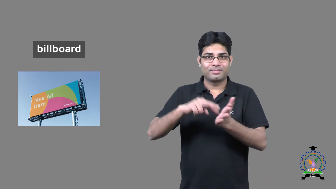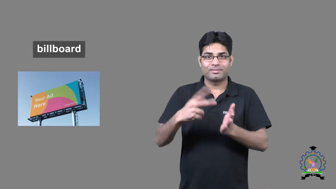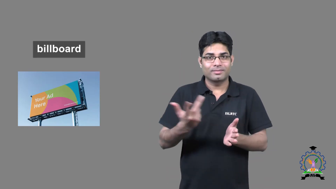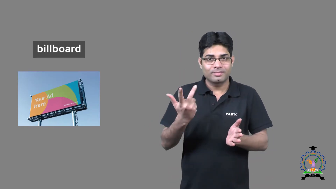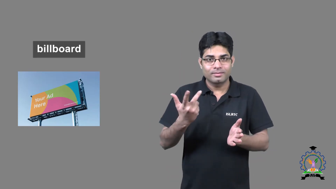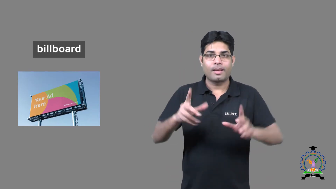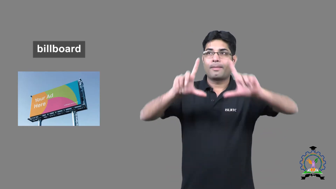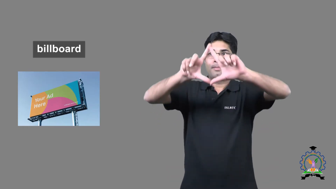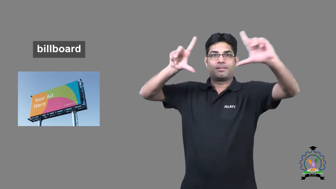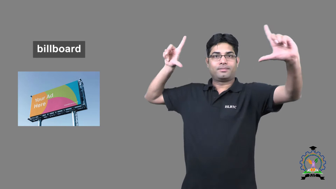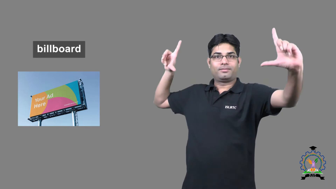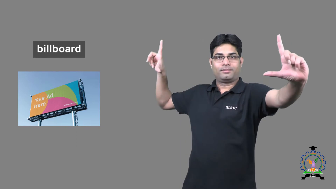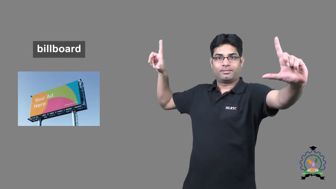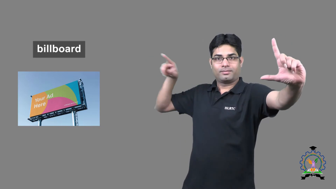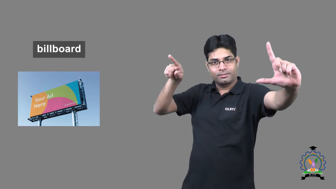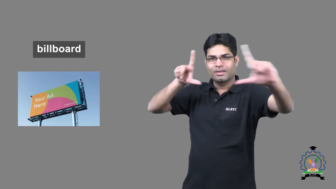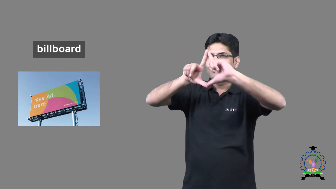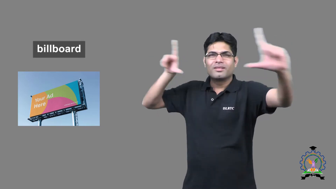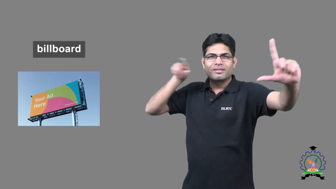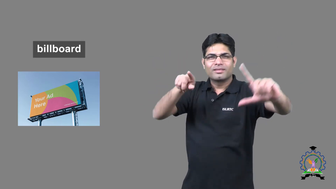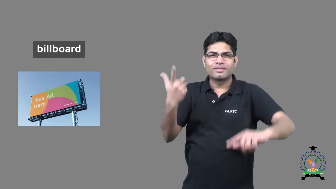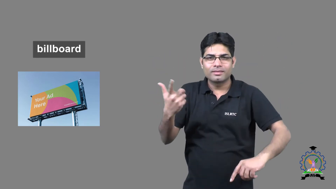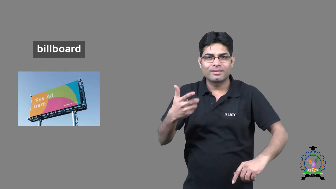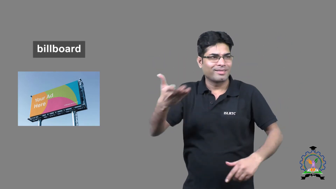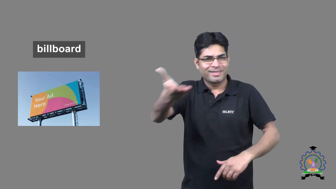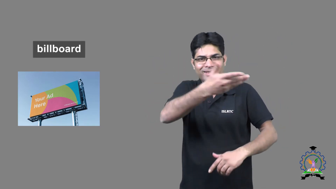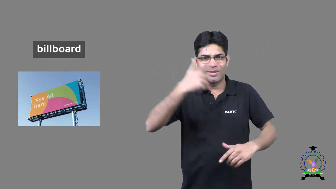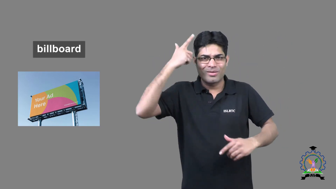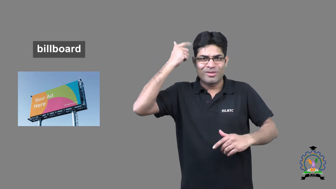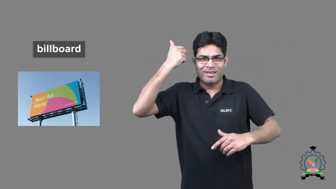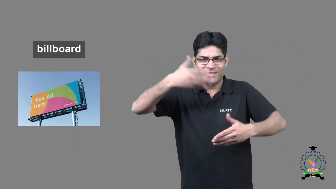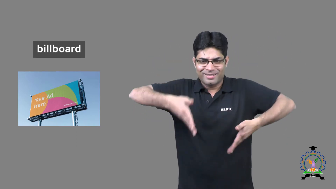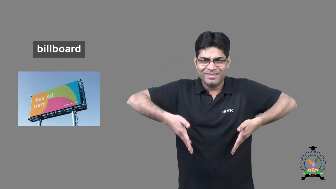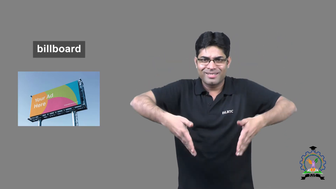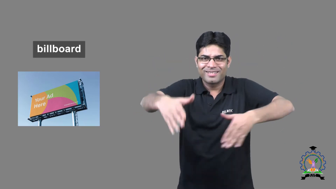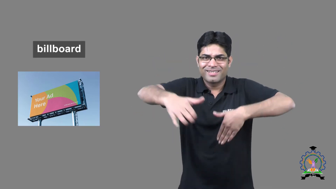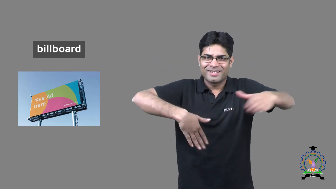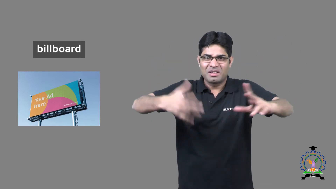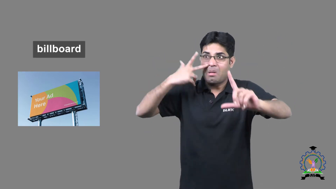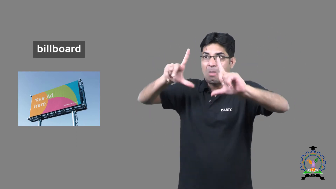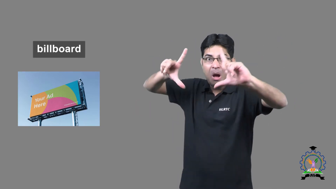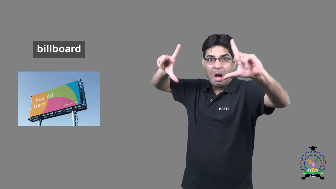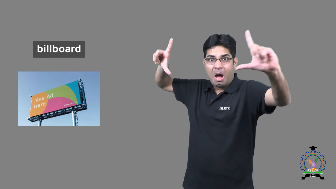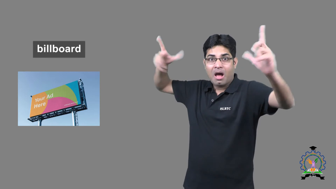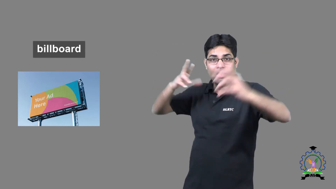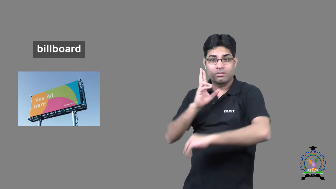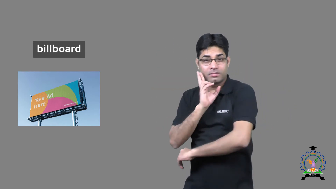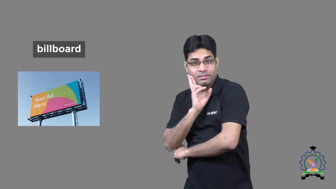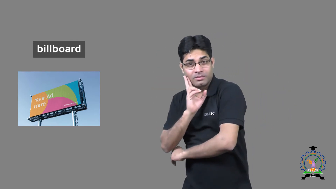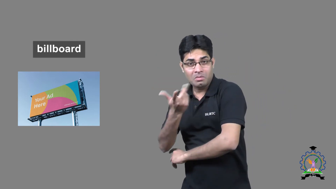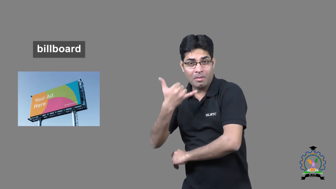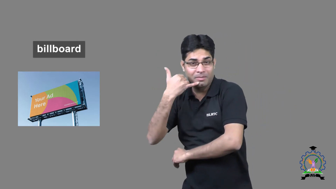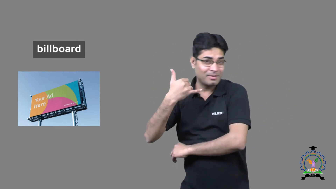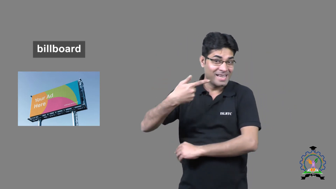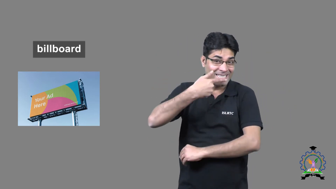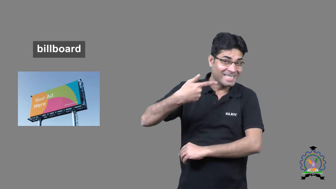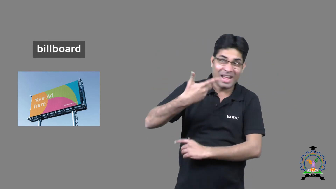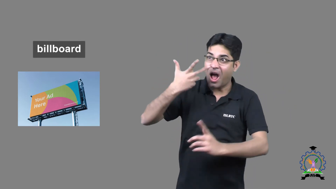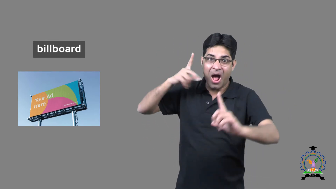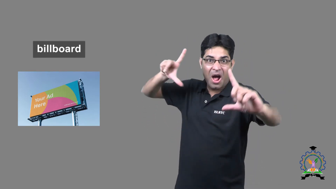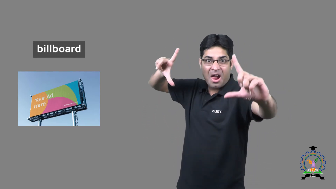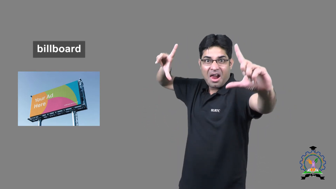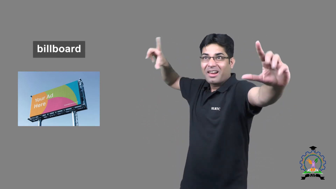billboard